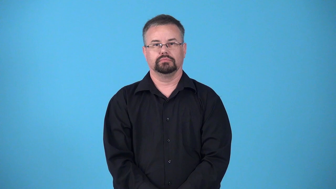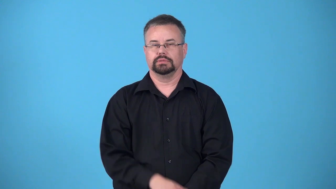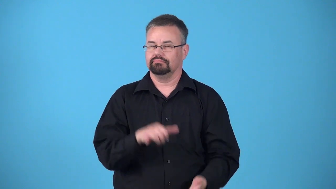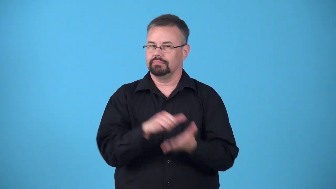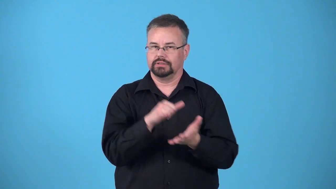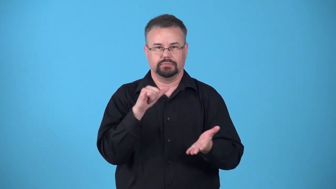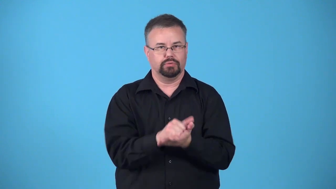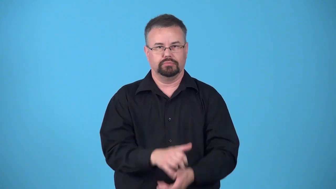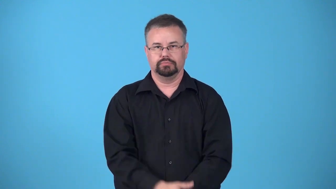let alone